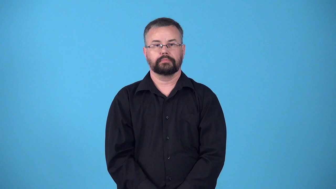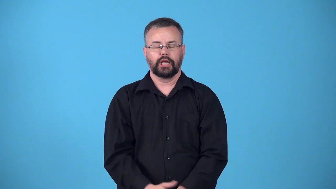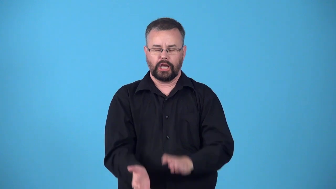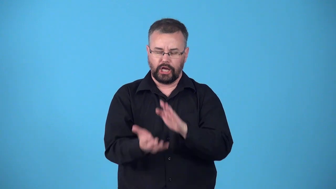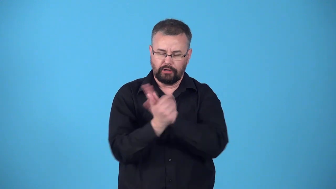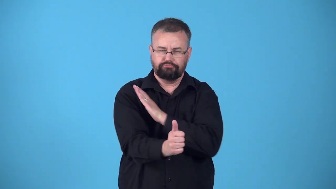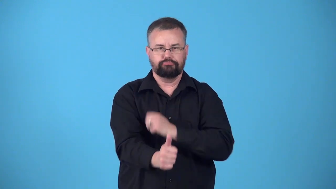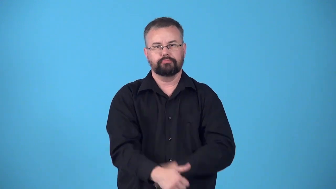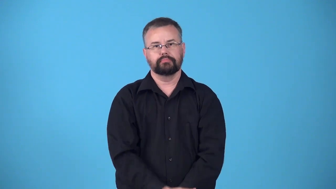in good hands